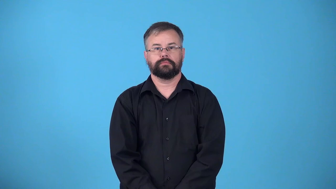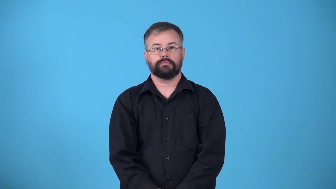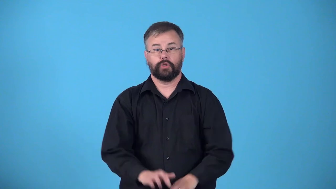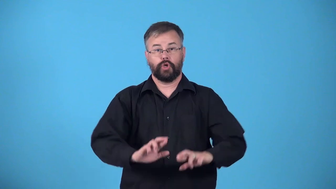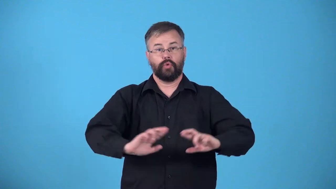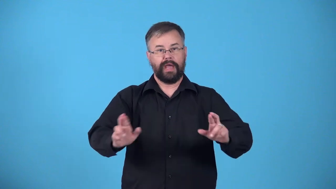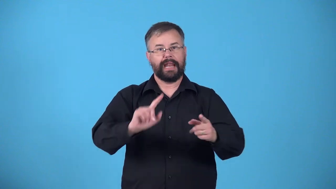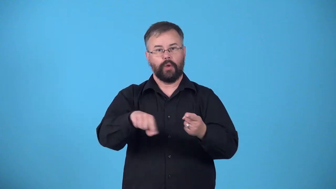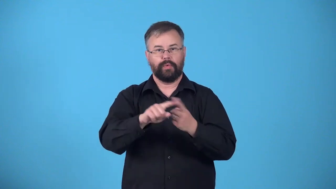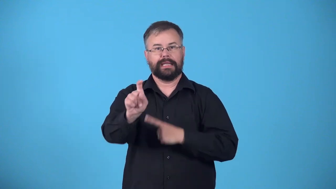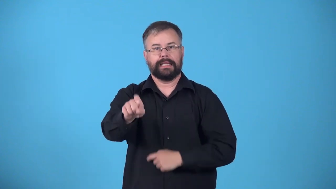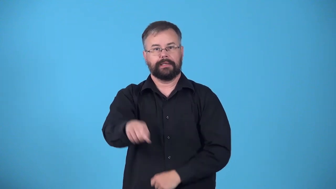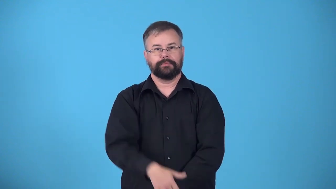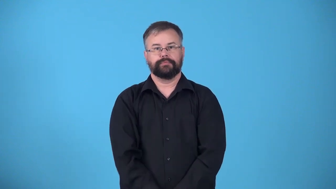handy,forthcoming